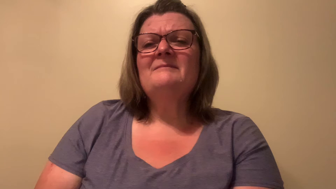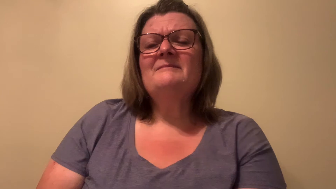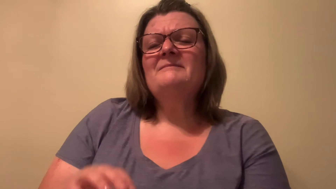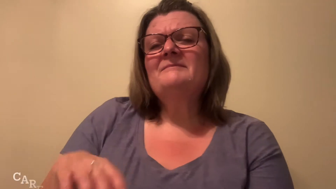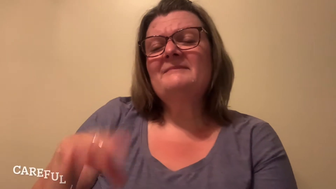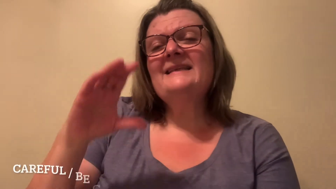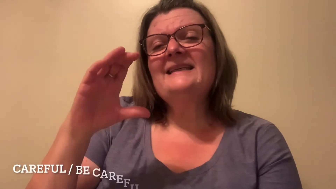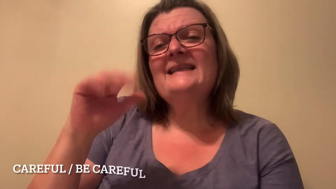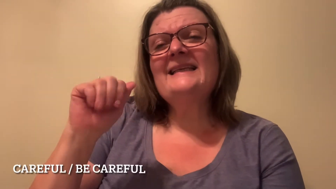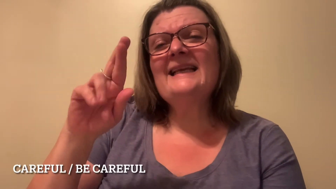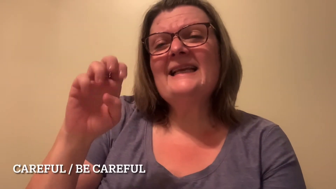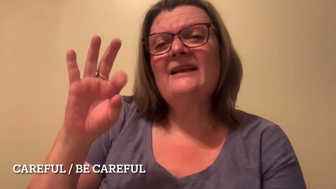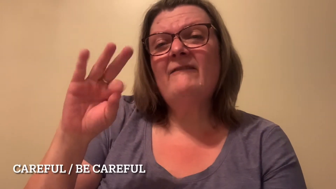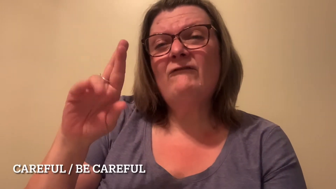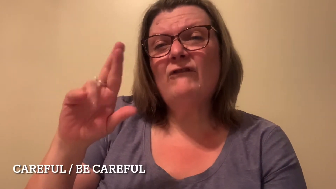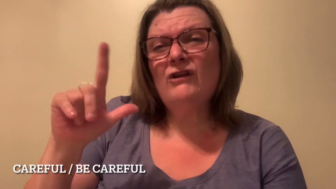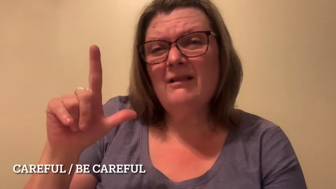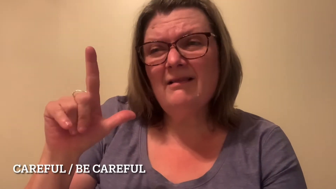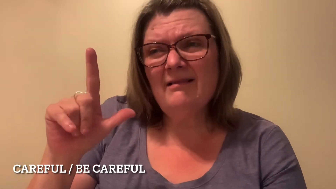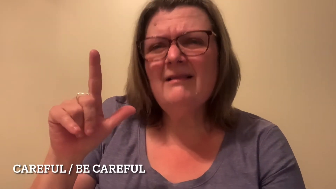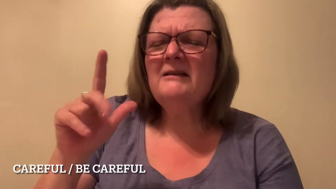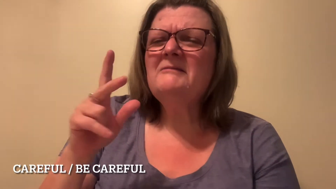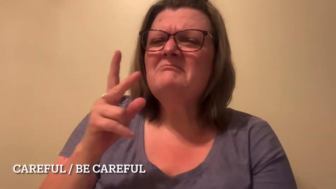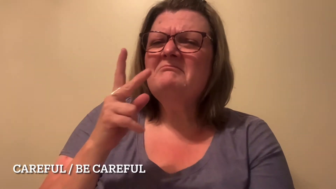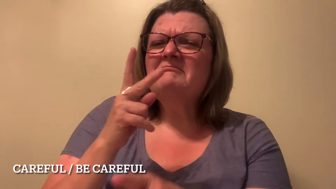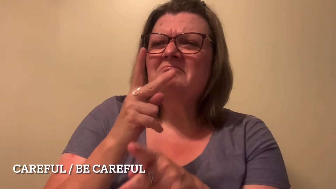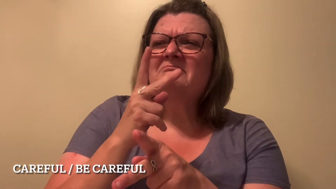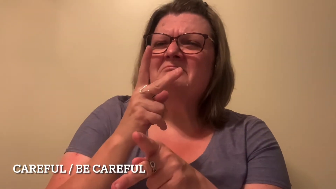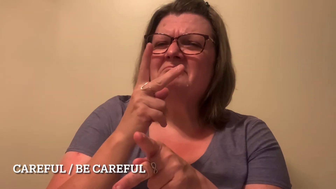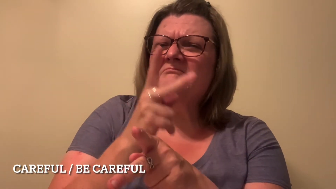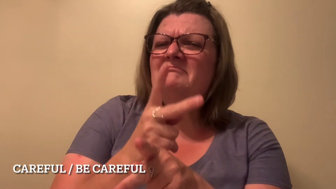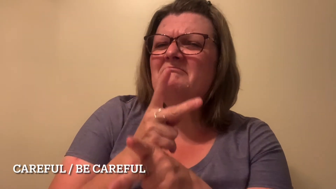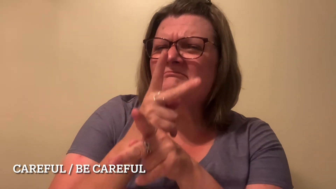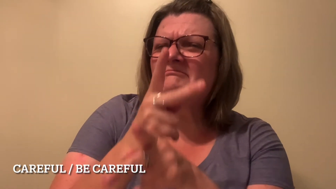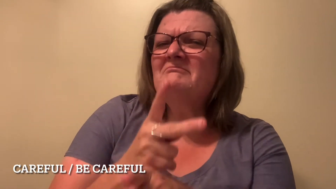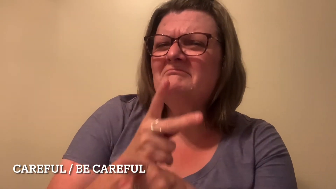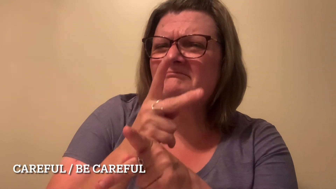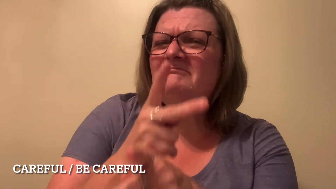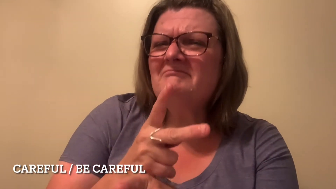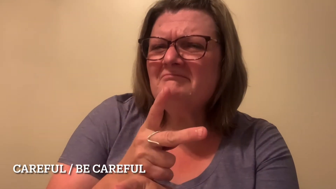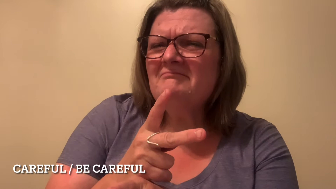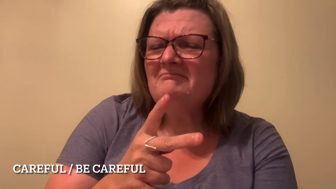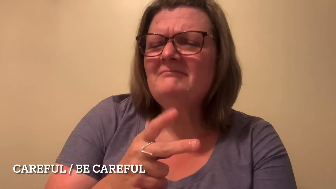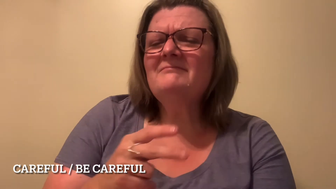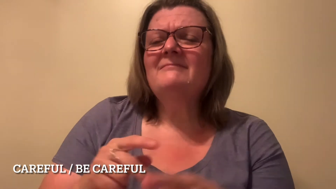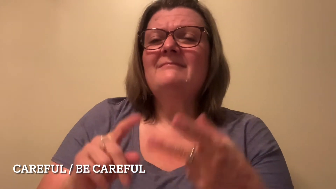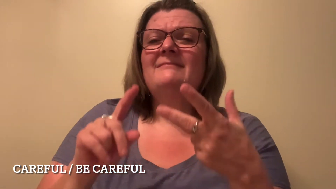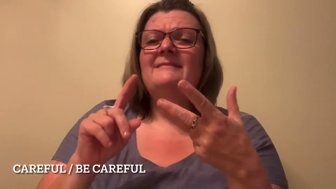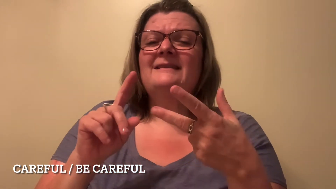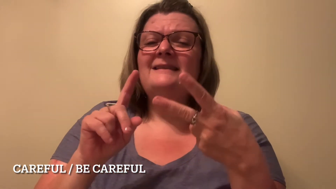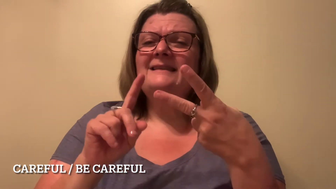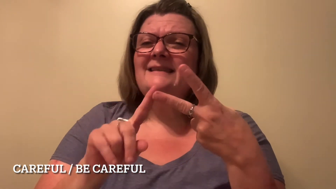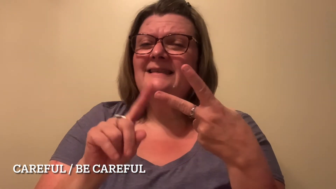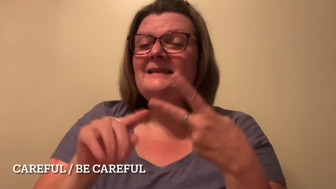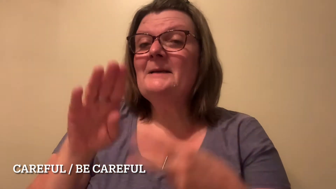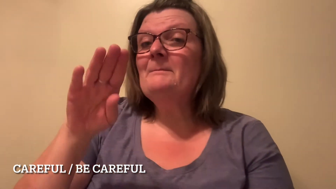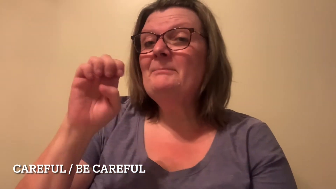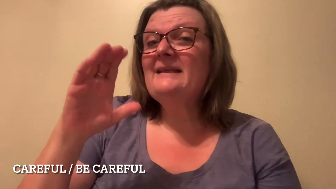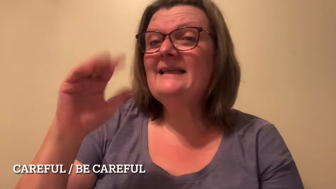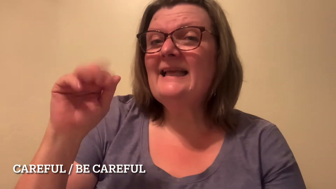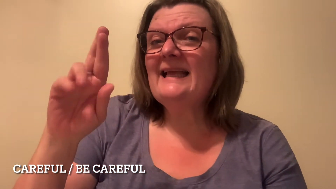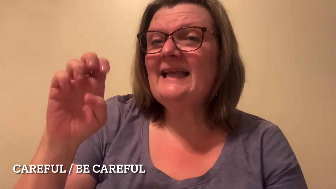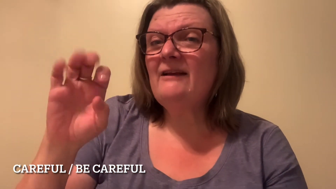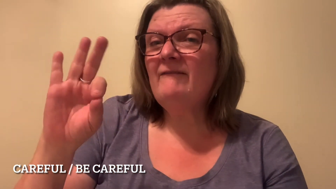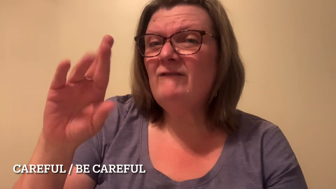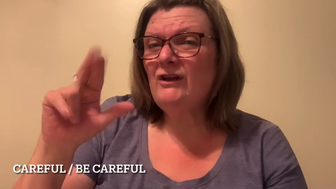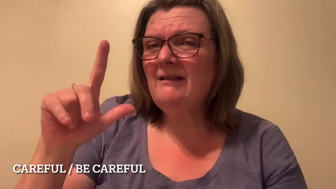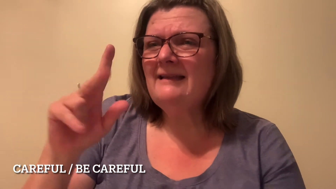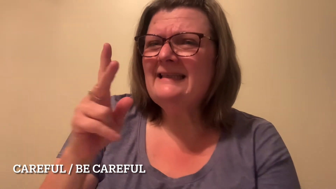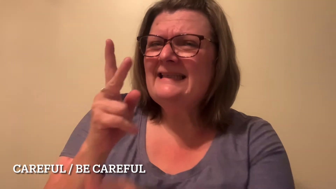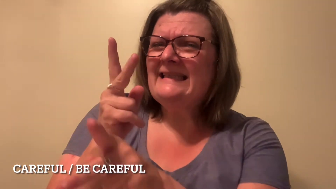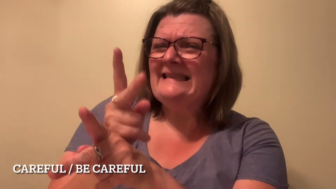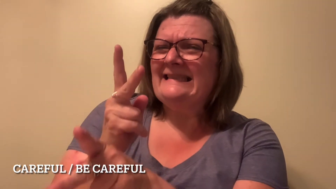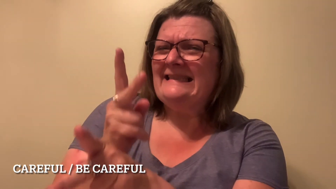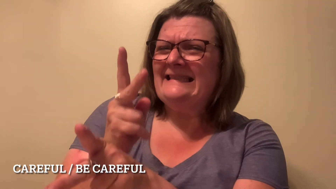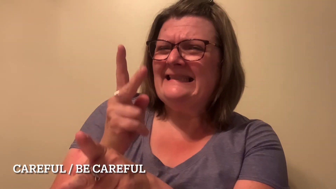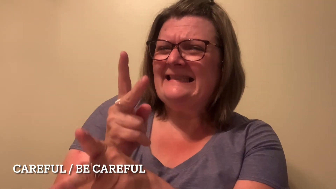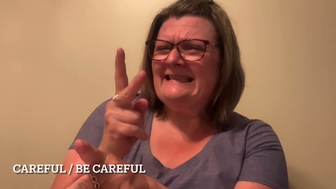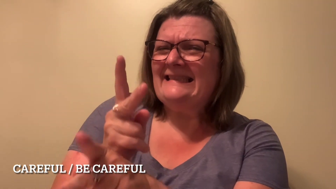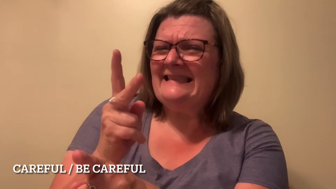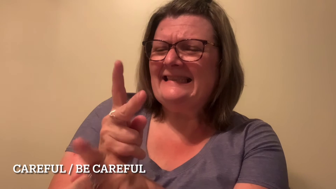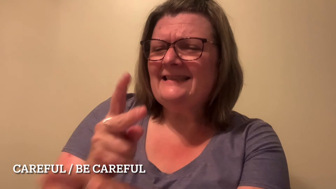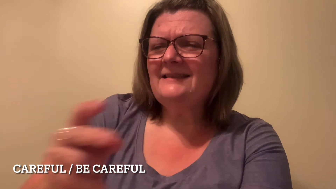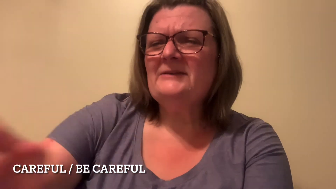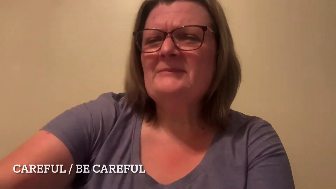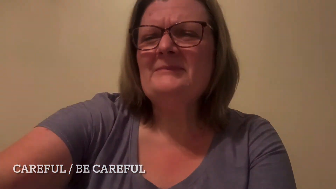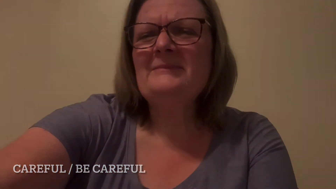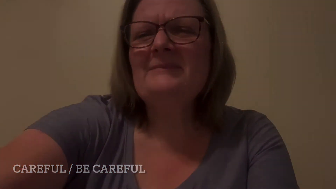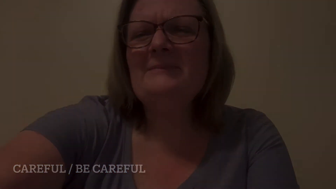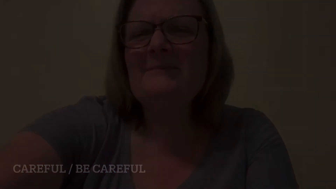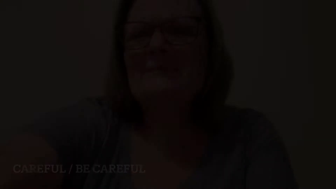Careful / Be Careful